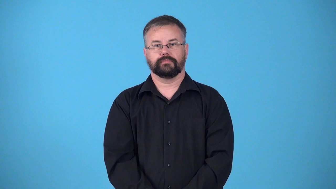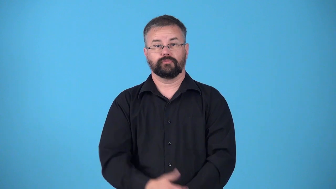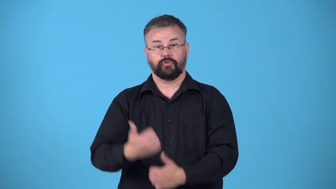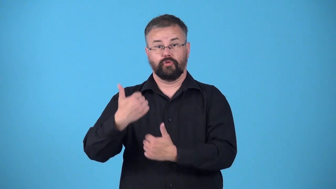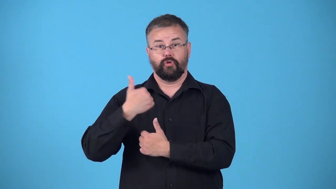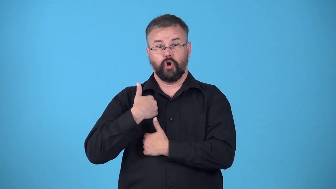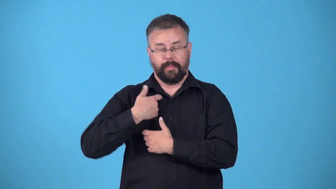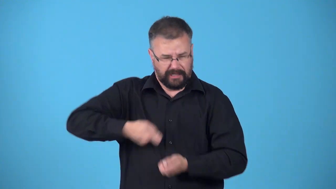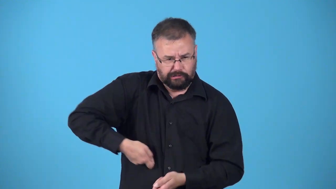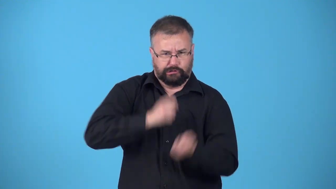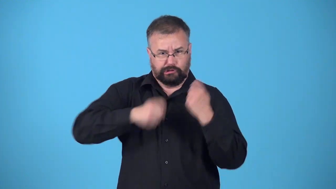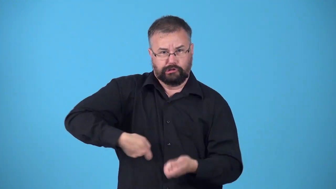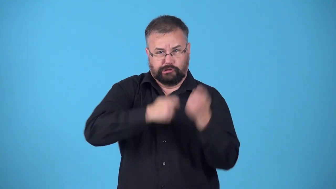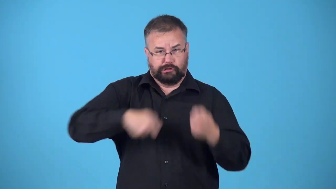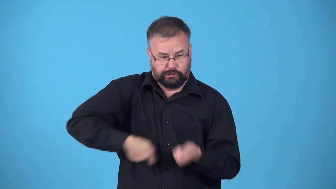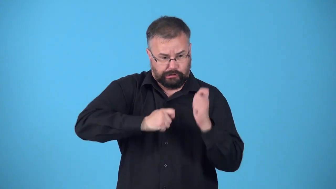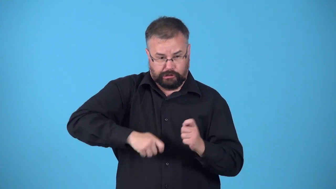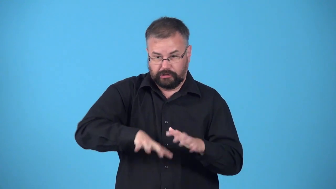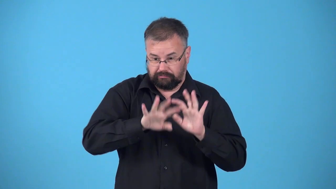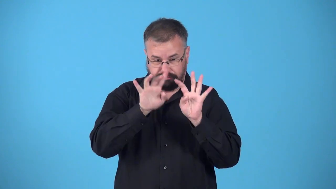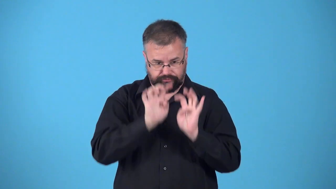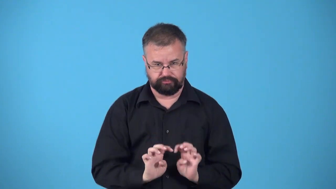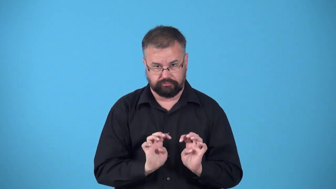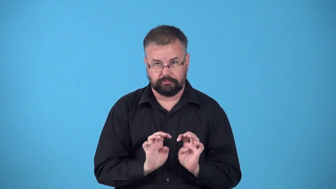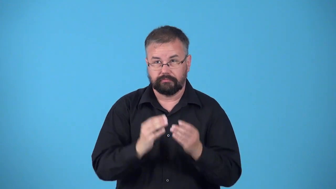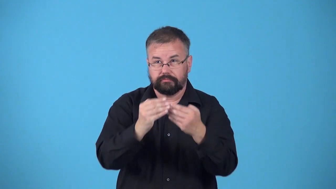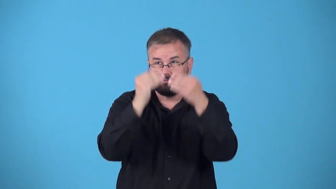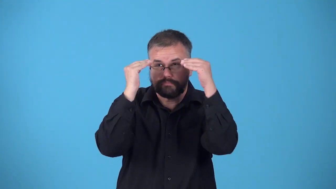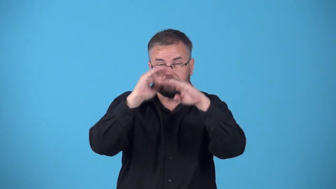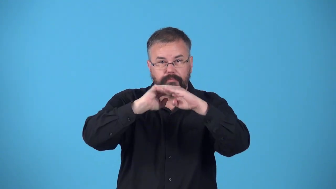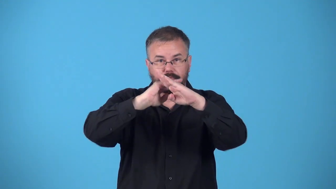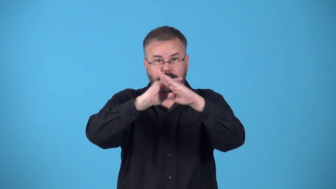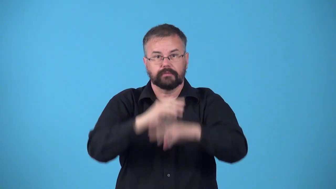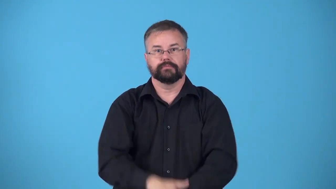dig in